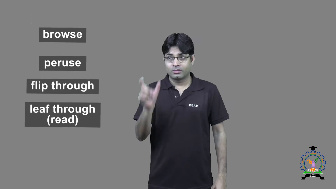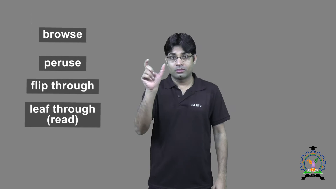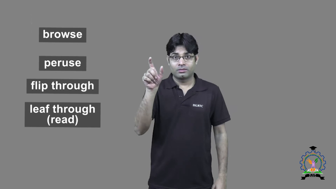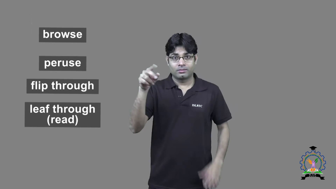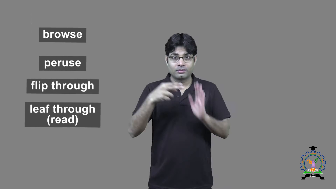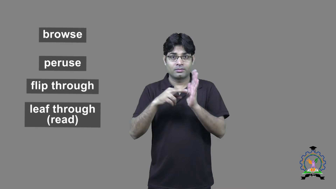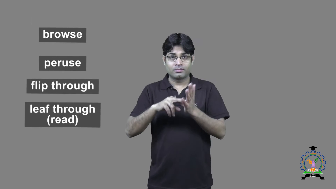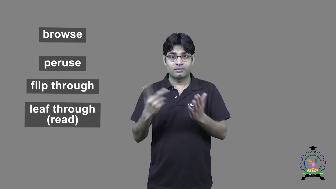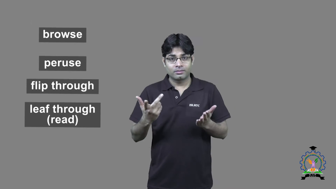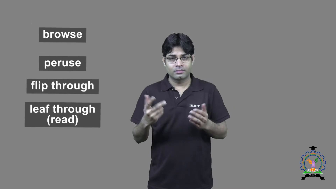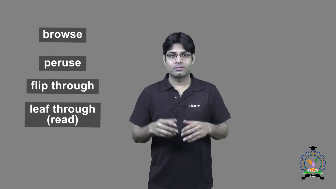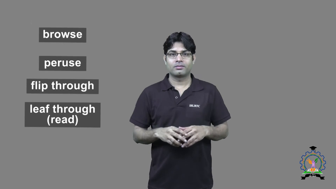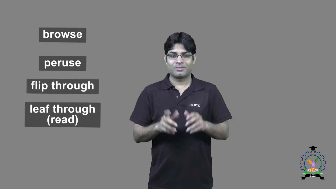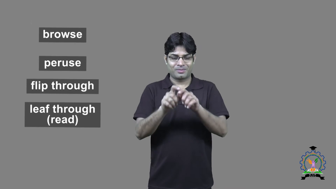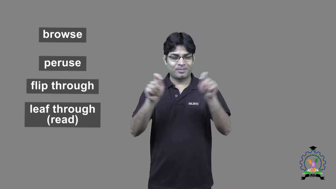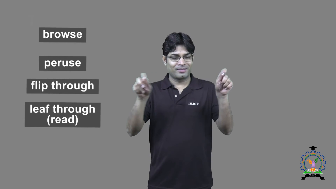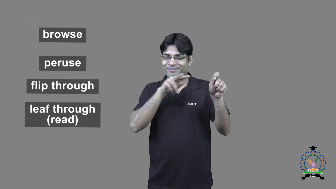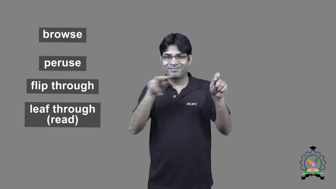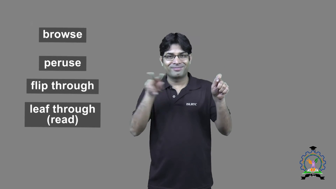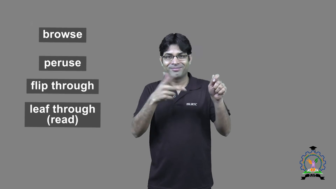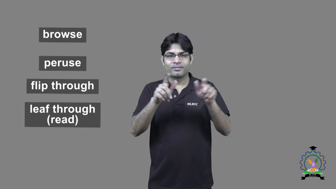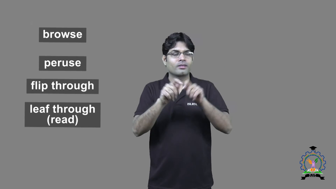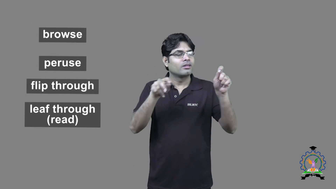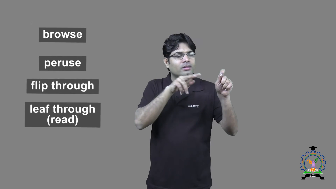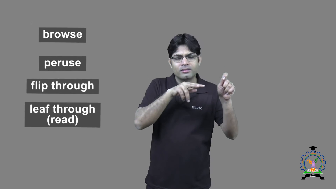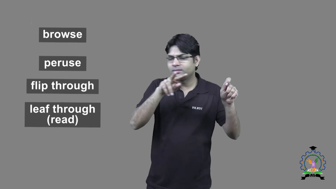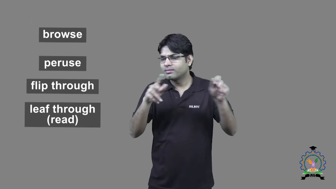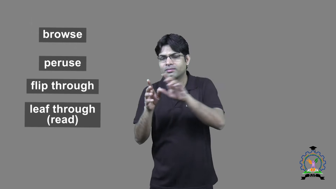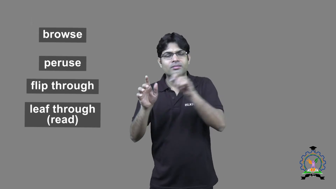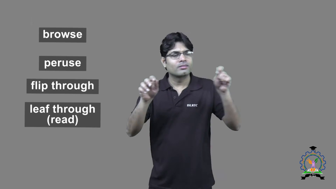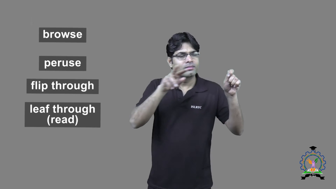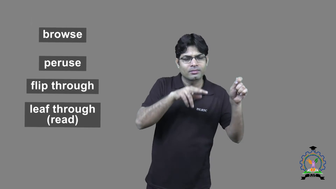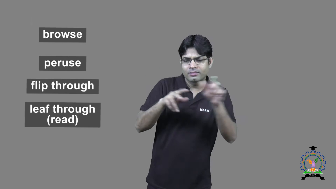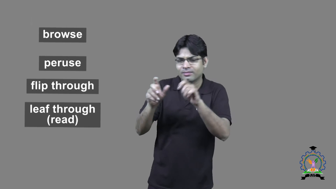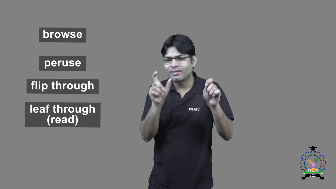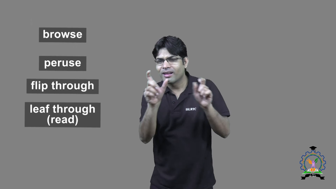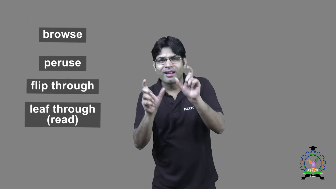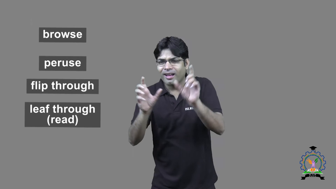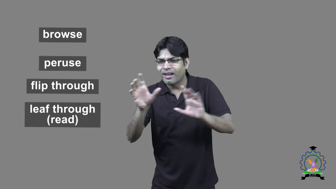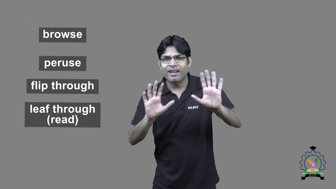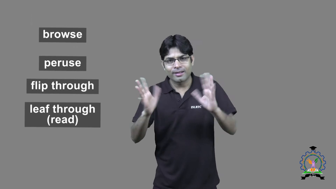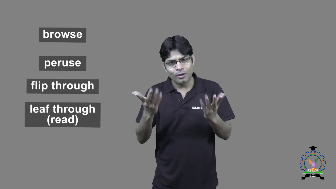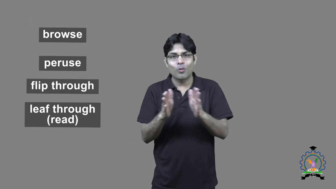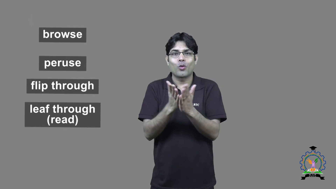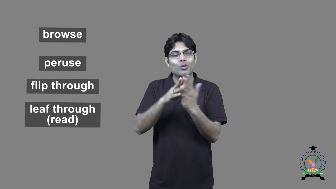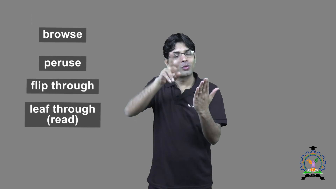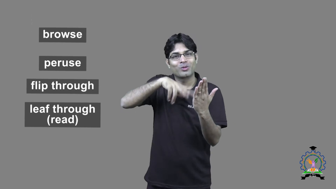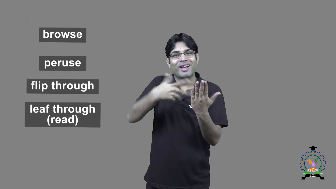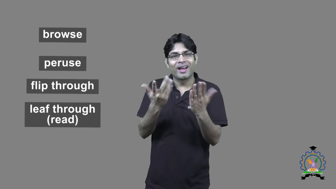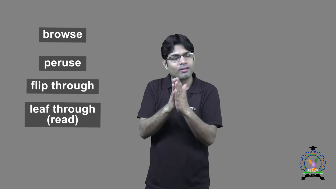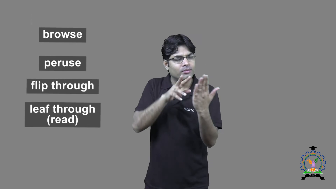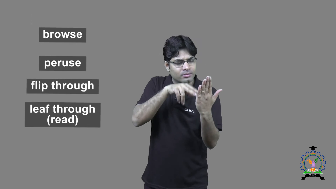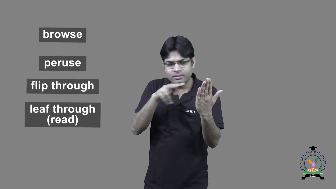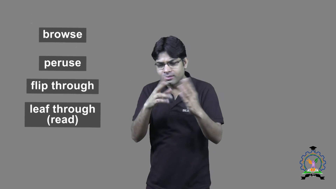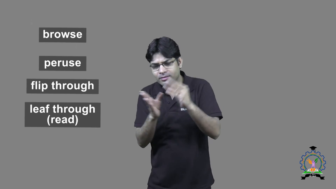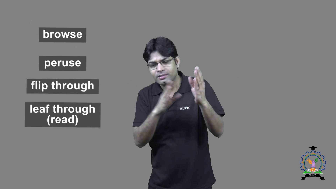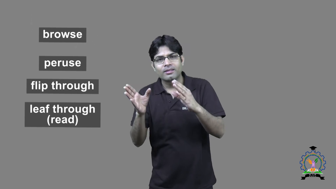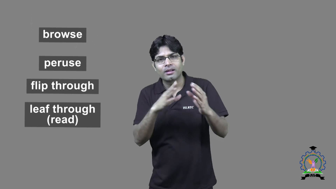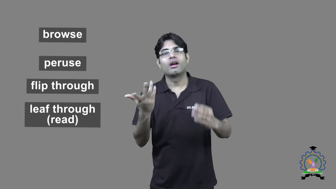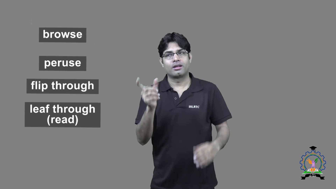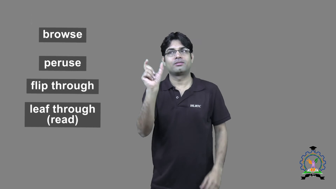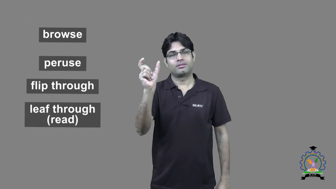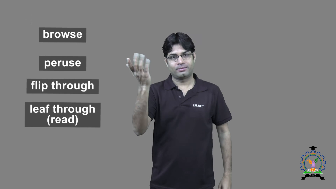browse, peruse, flip through, leaf through read